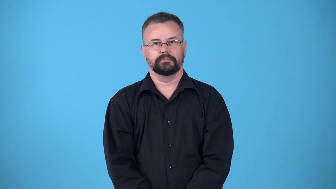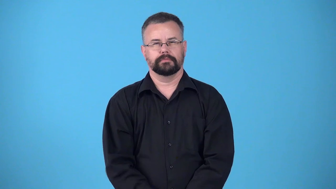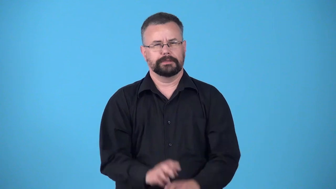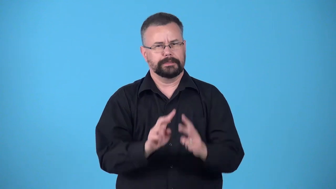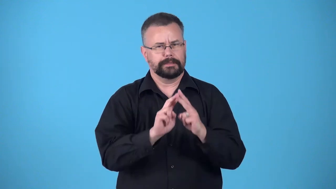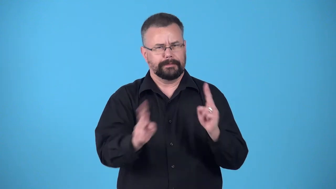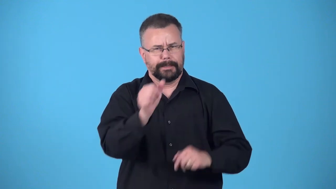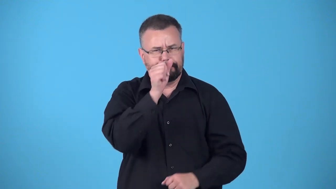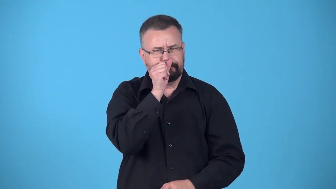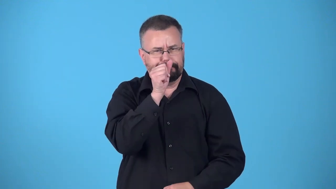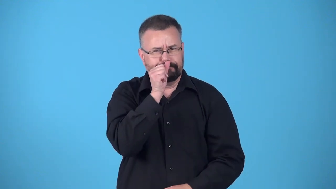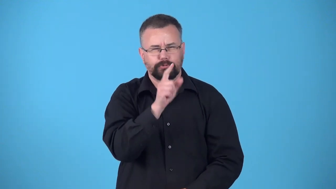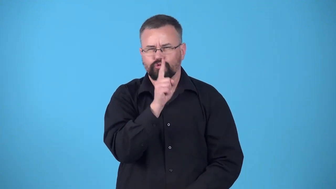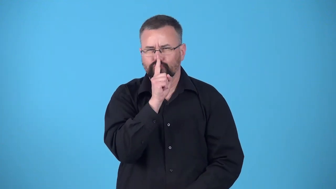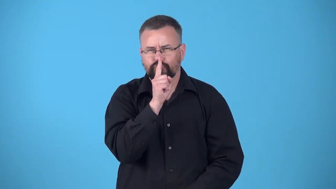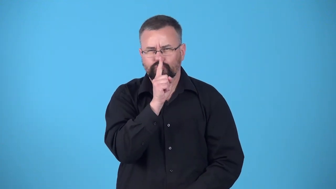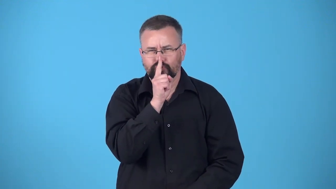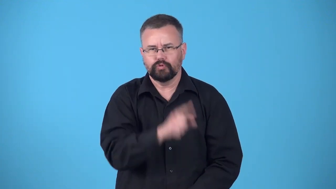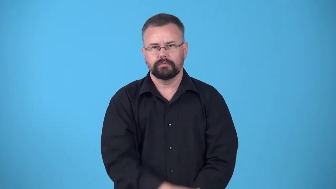dark secret